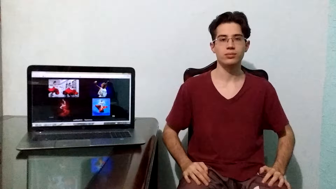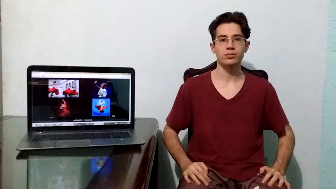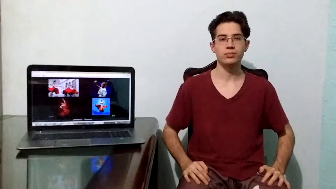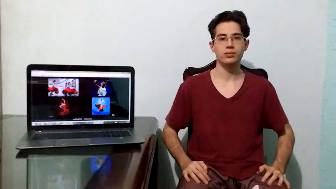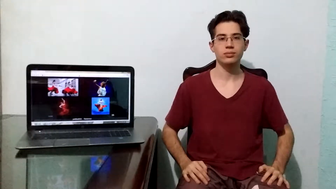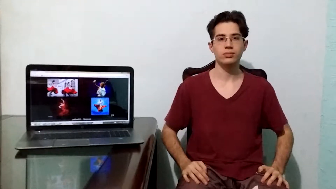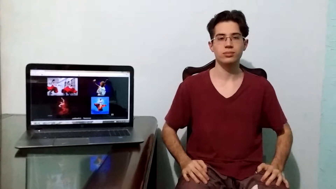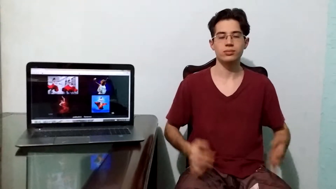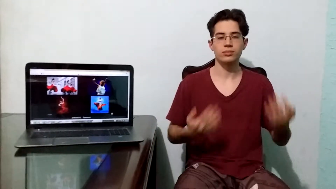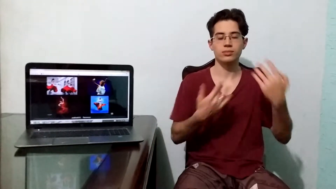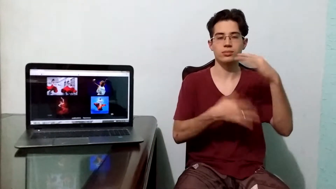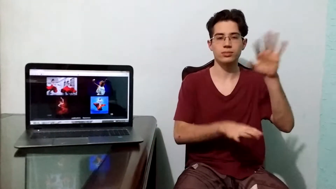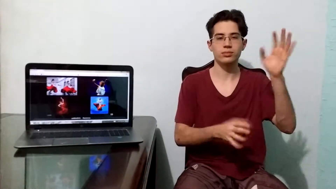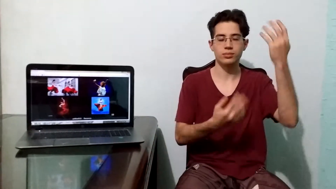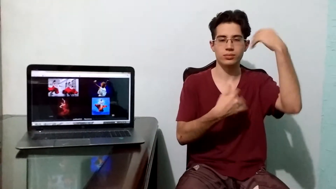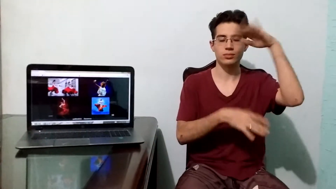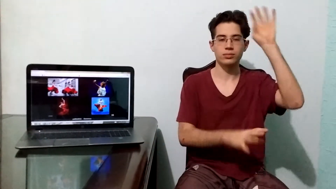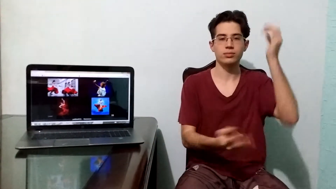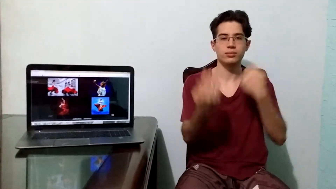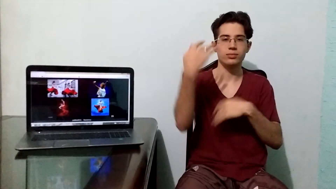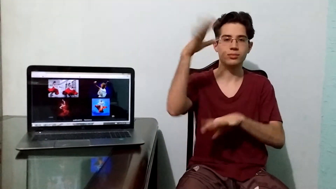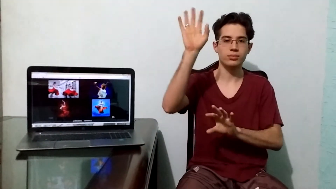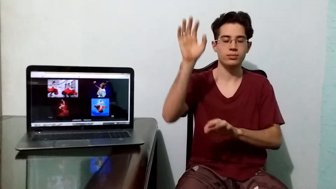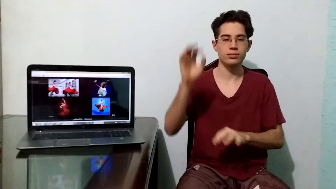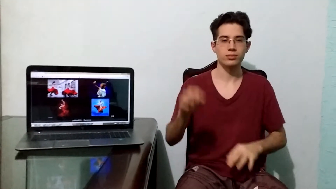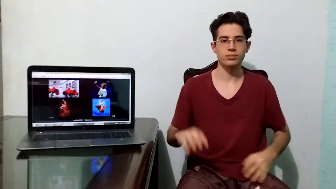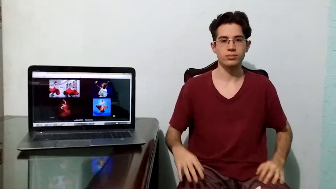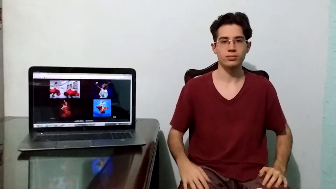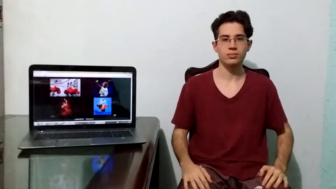flamenco